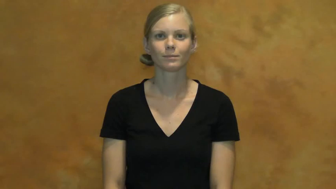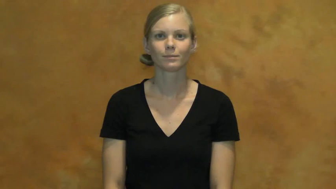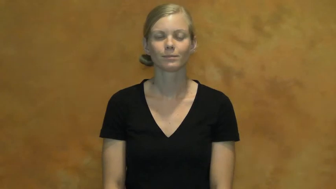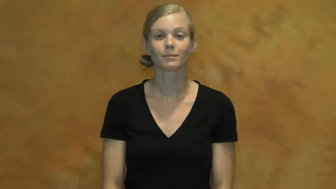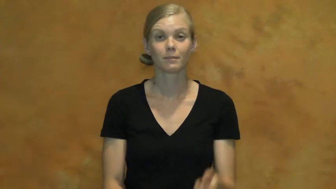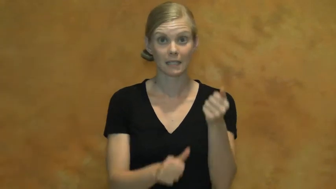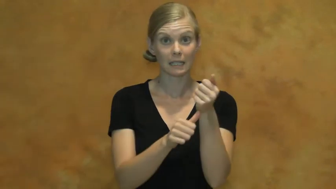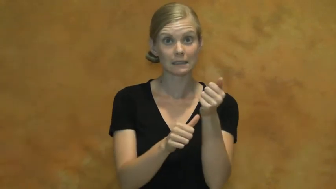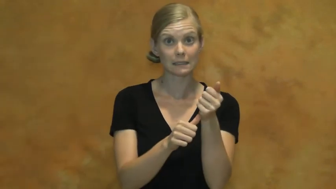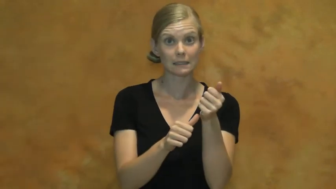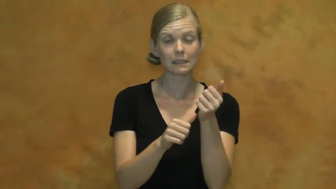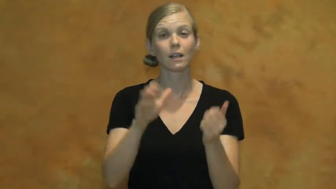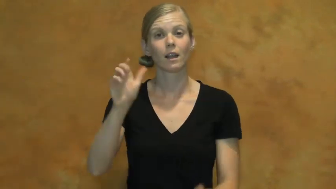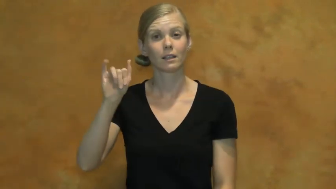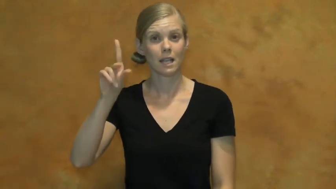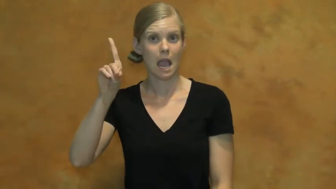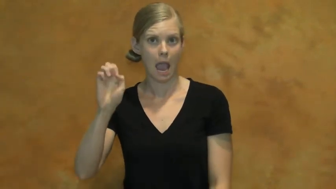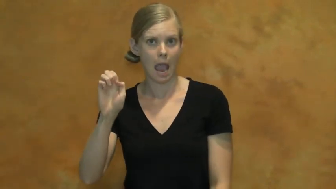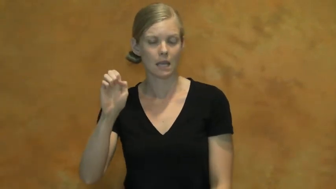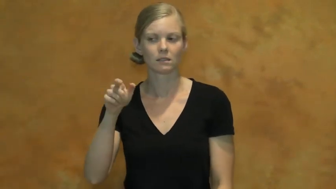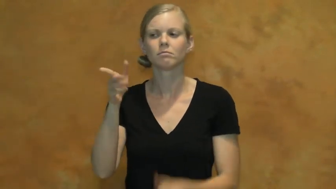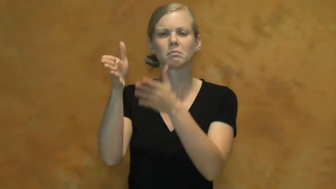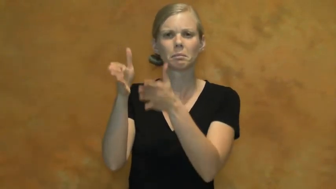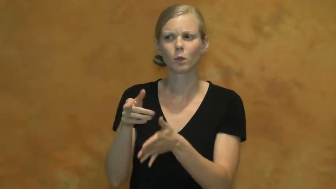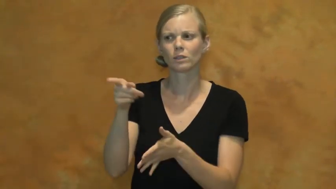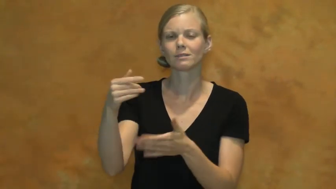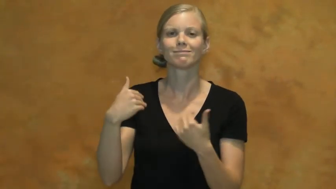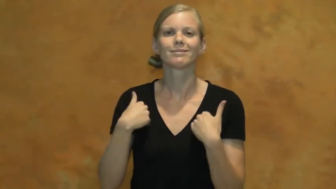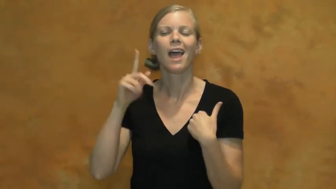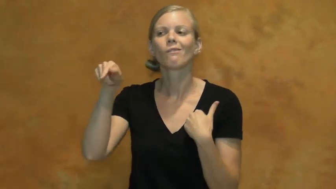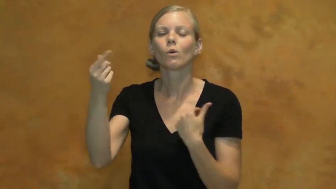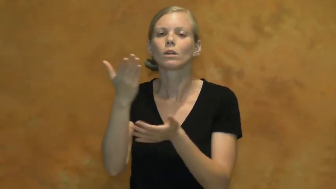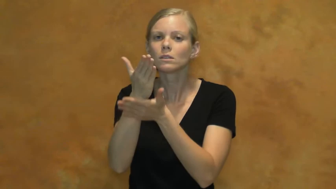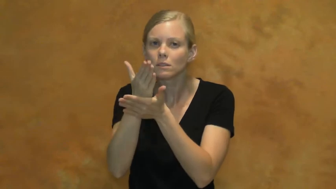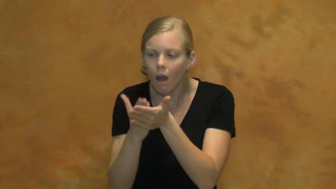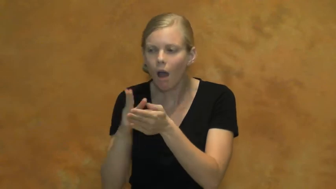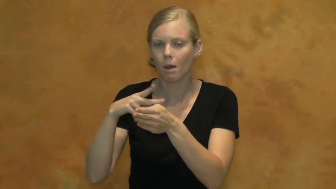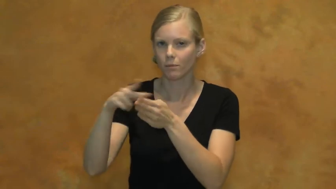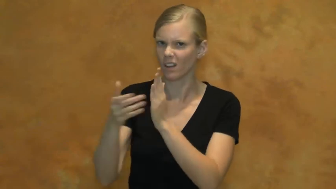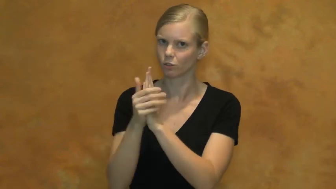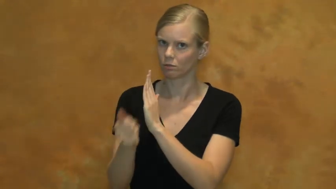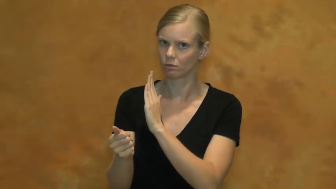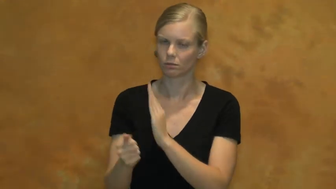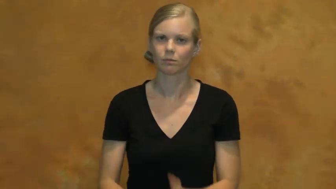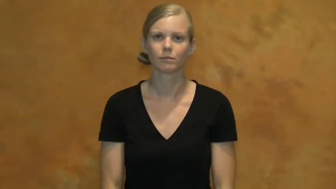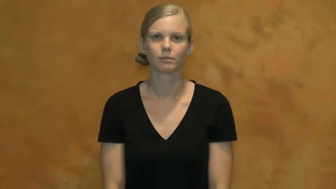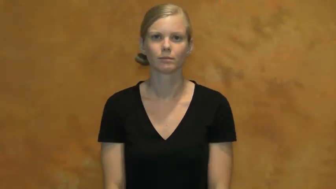paraprofessional